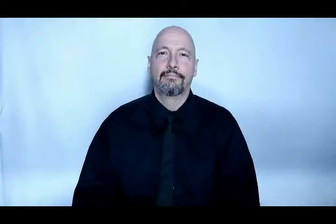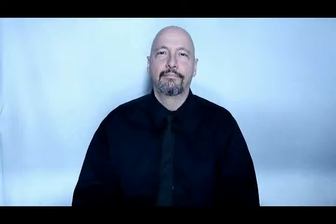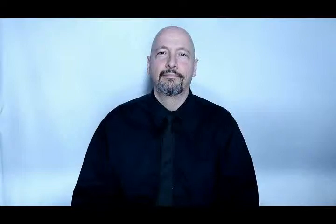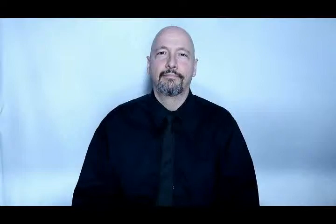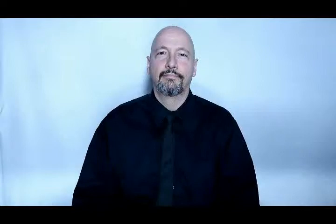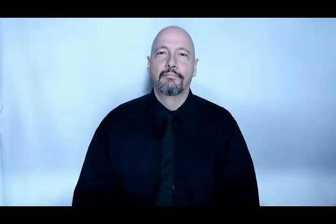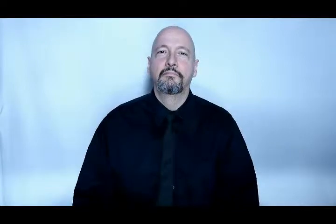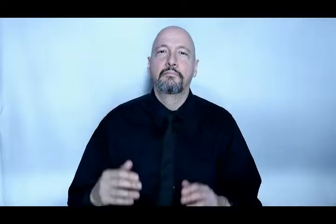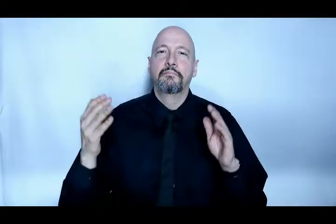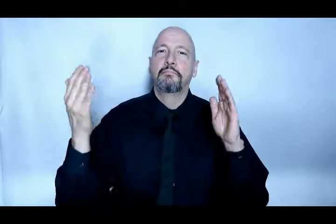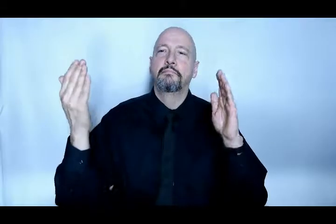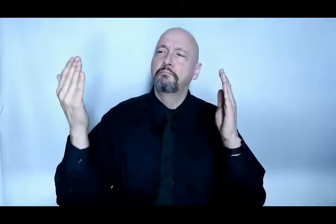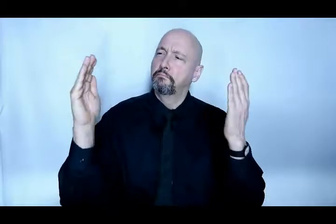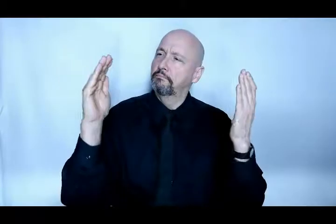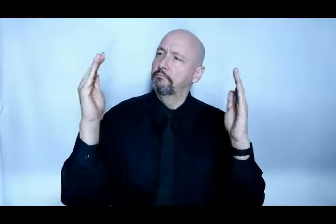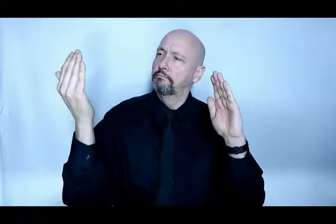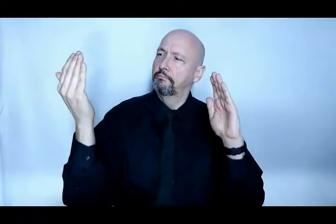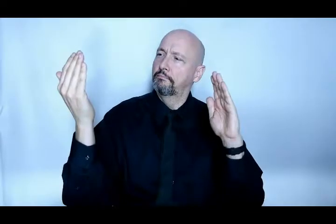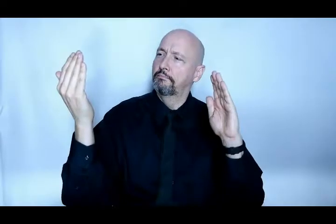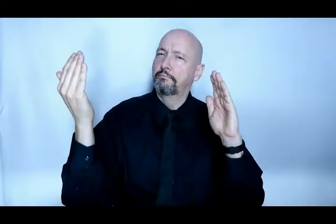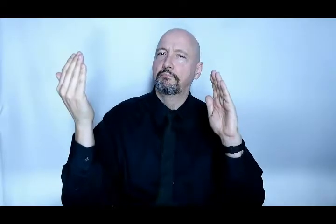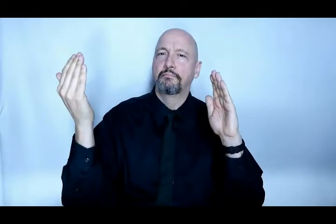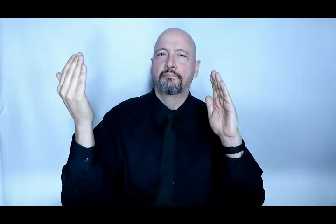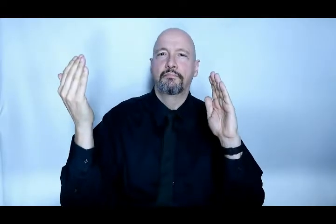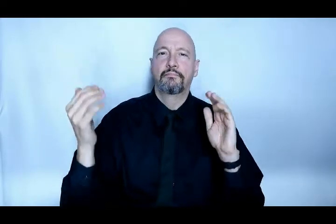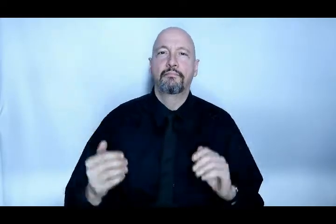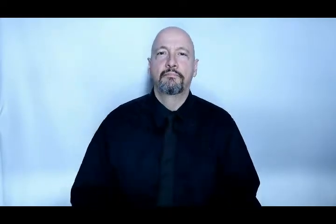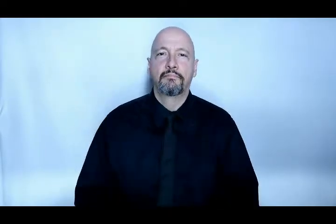compare